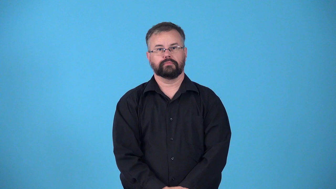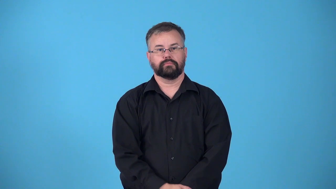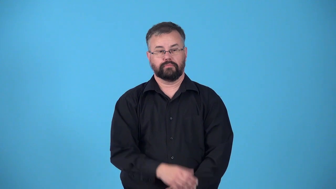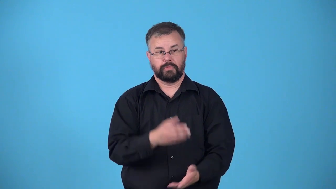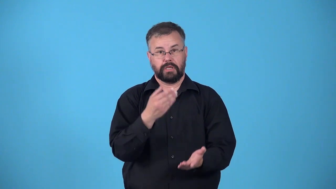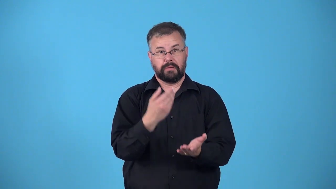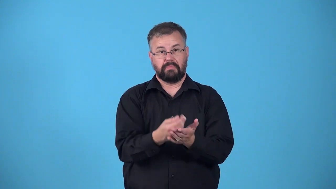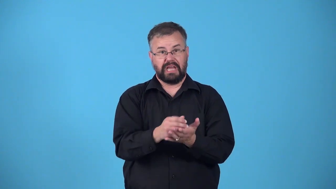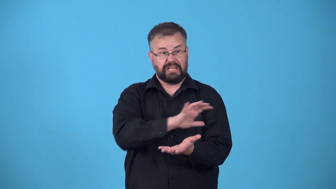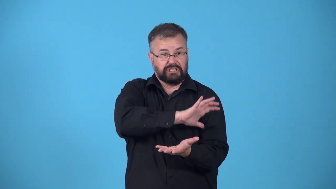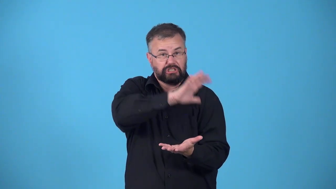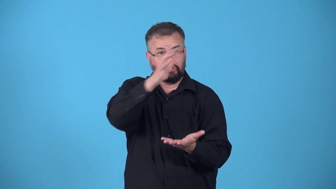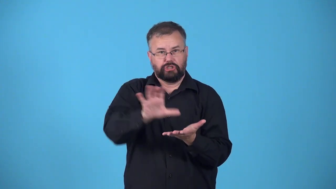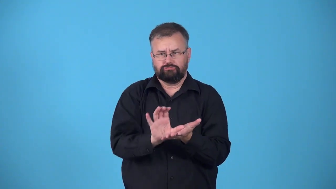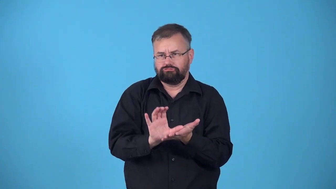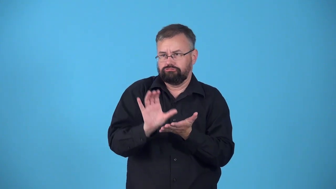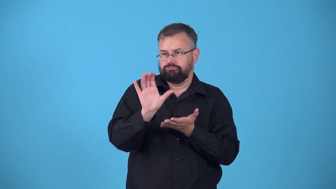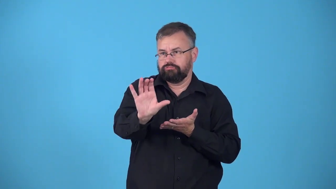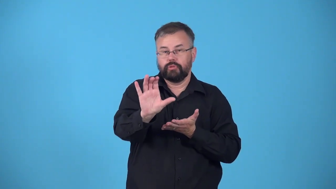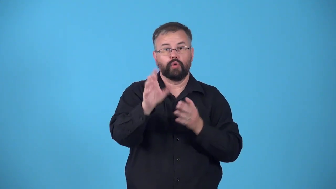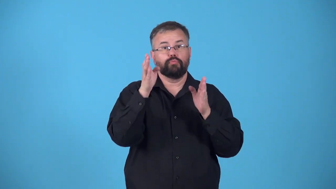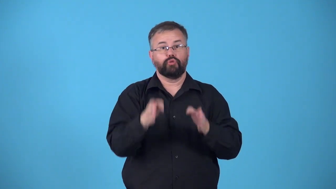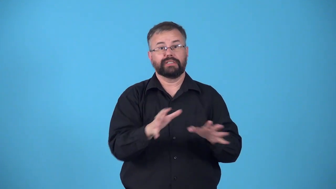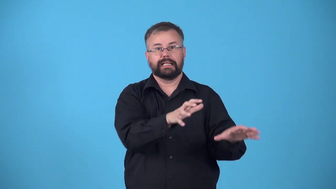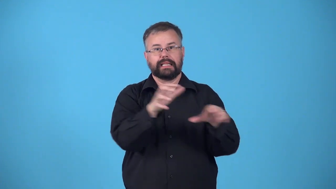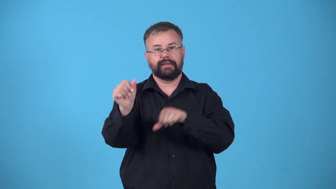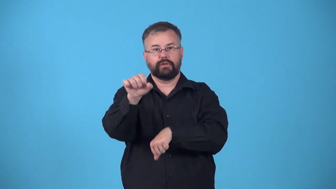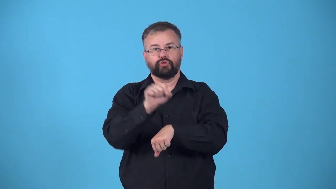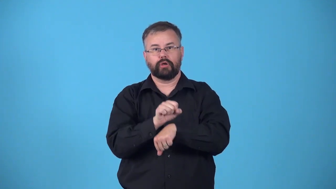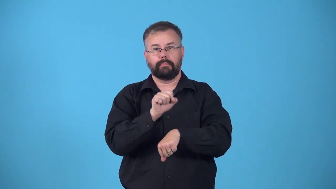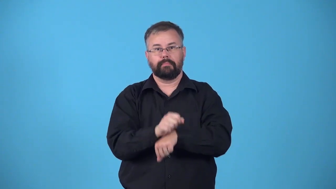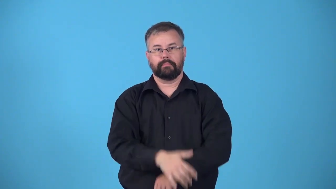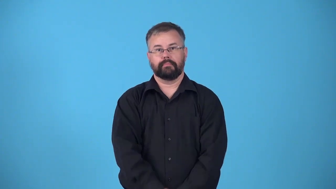gratuity,parachute